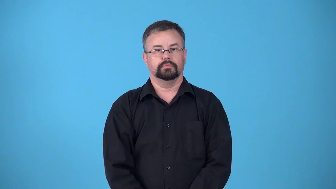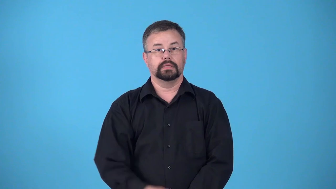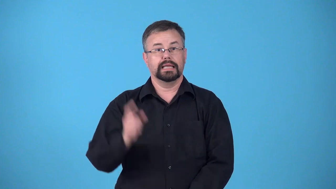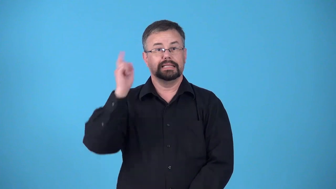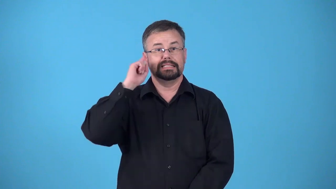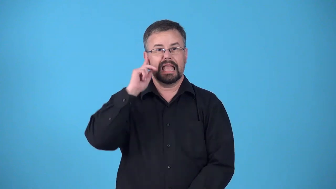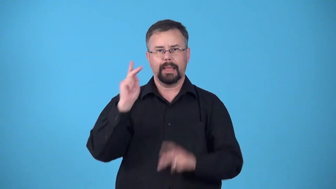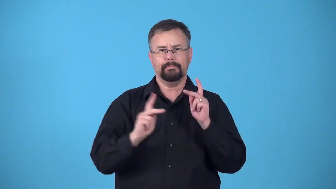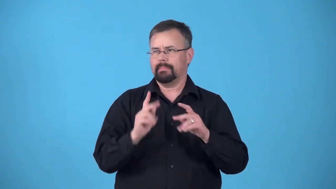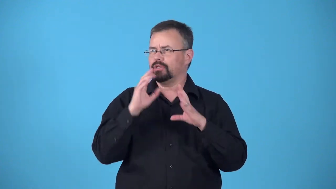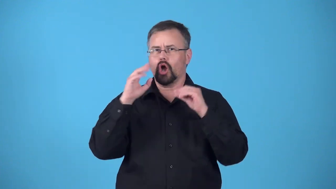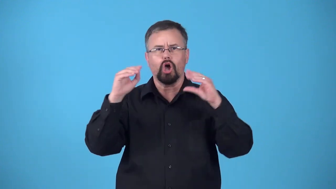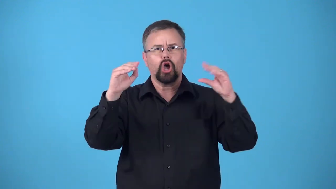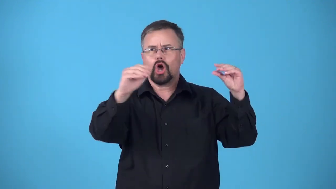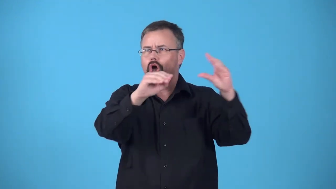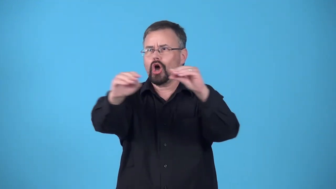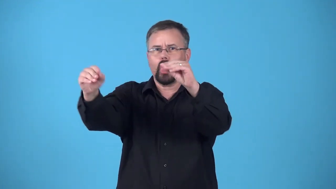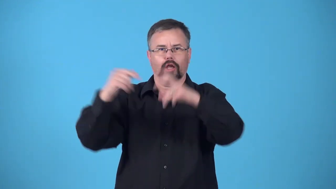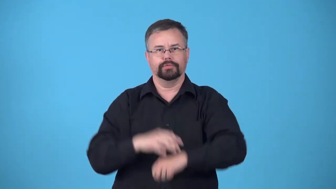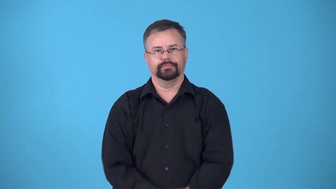buzz